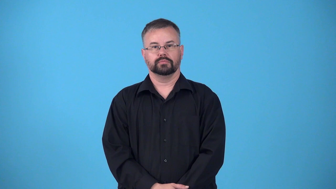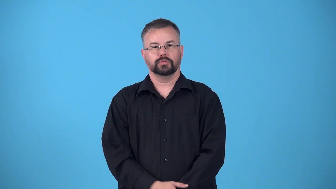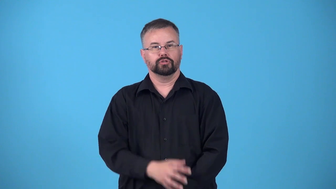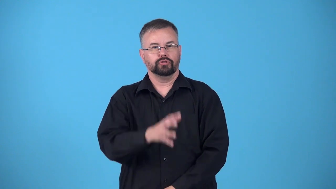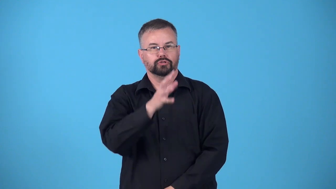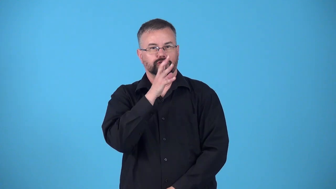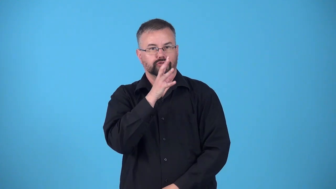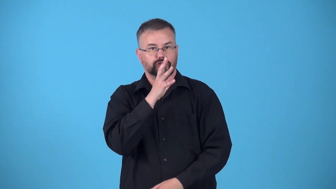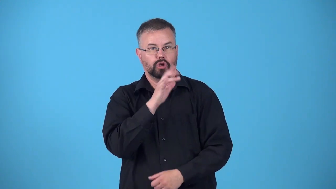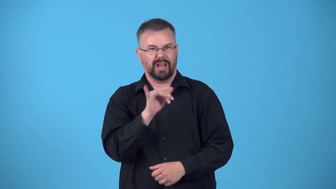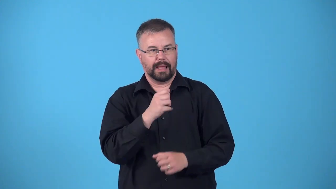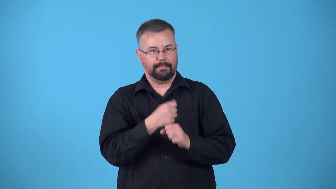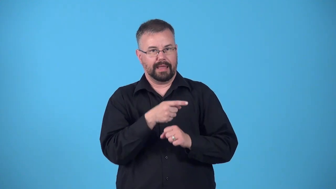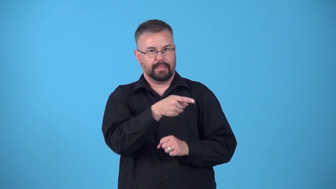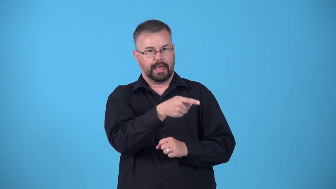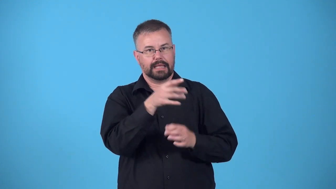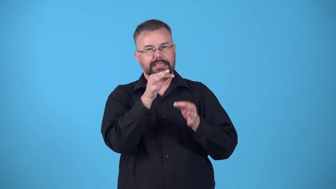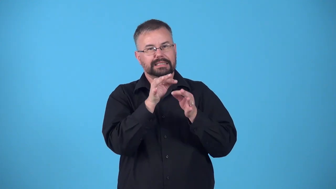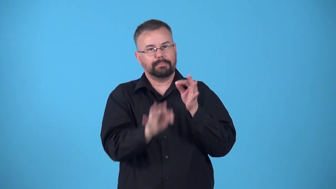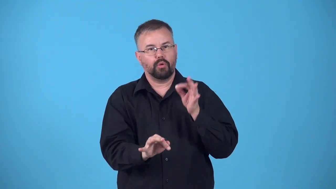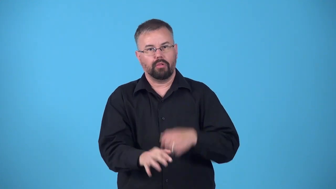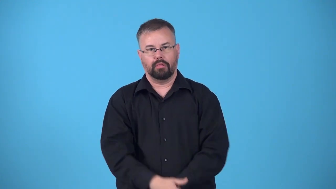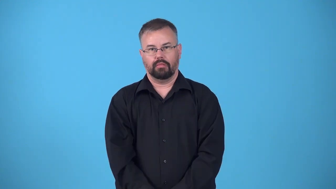talk down to